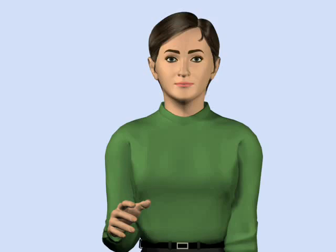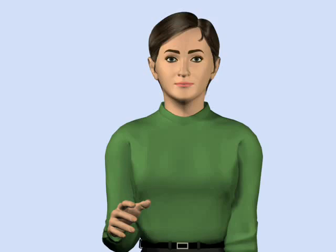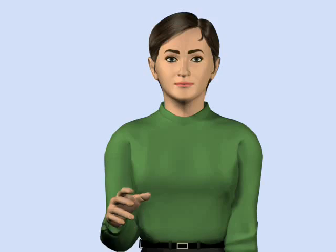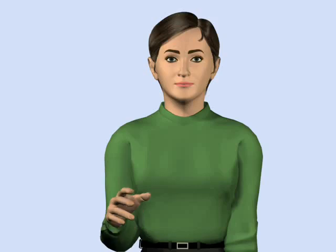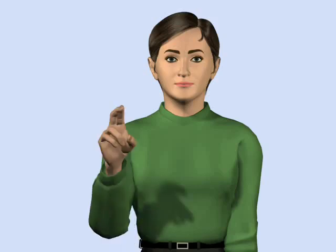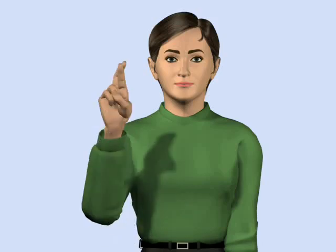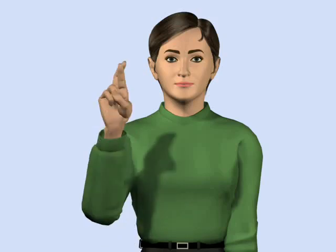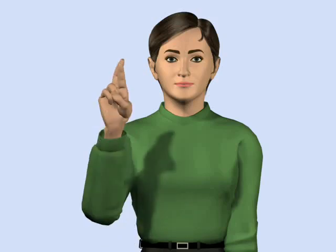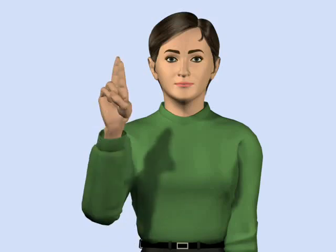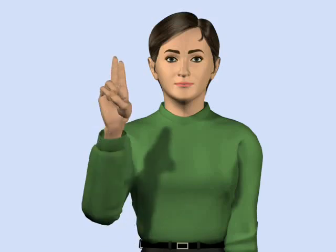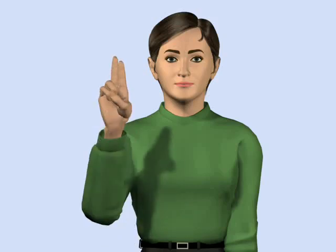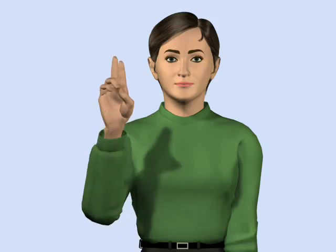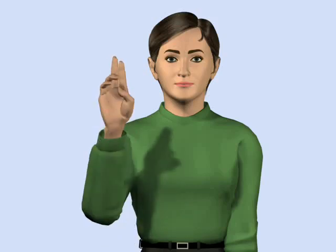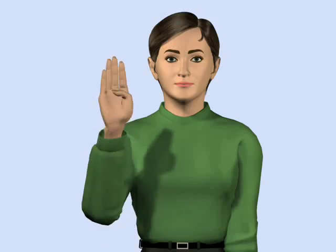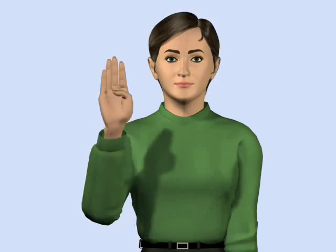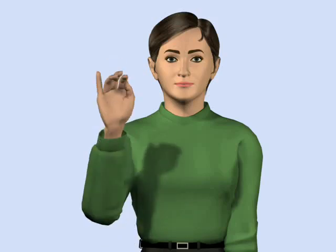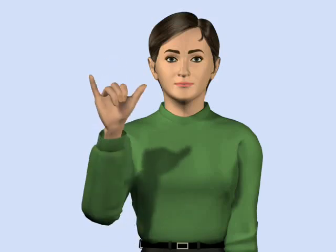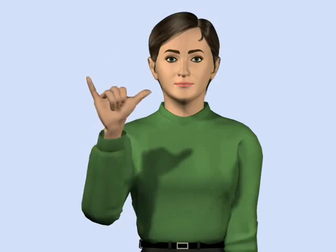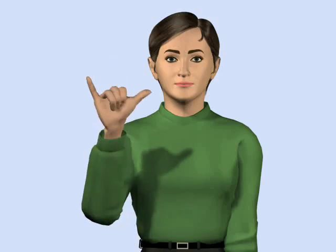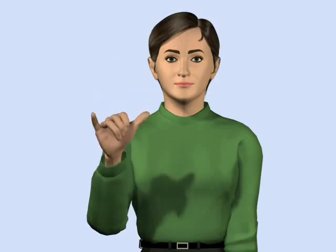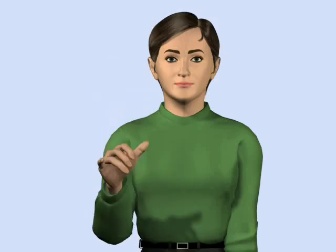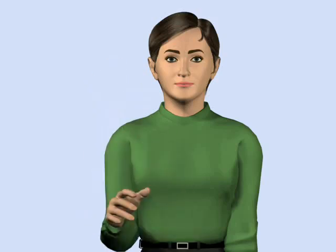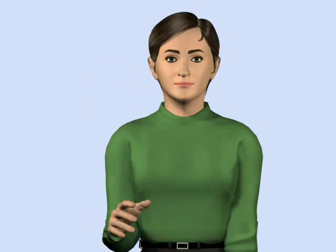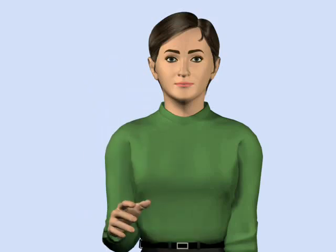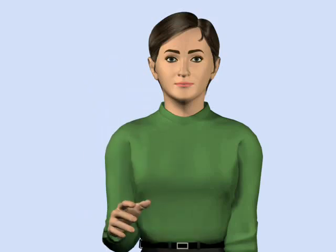ruby